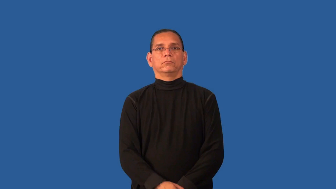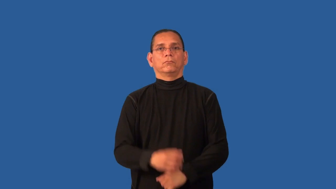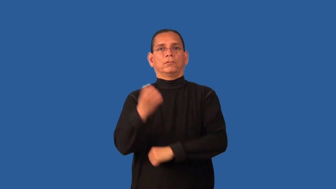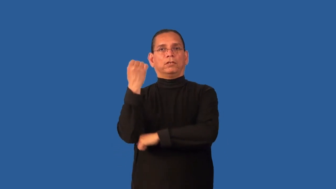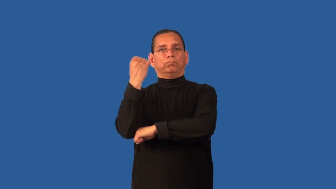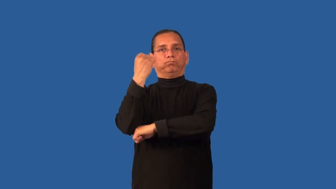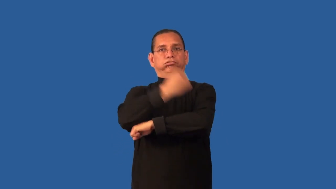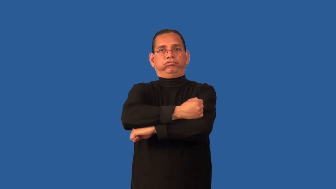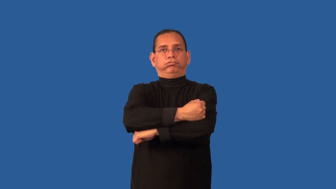out of business